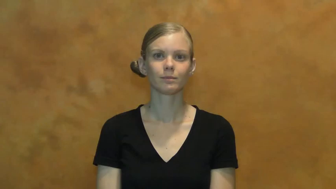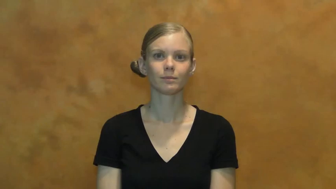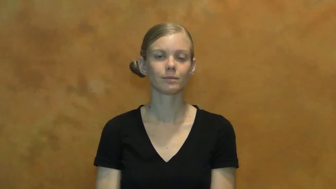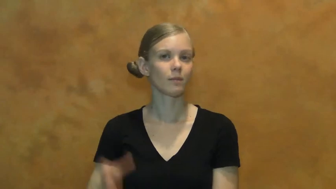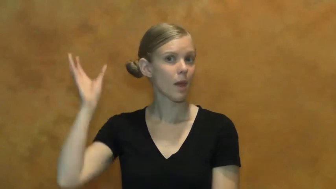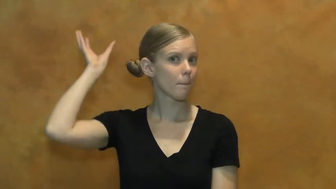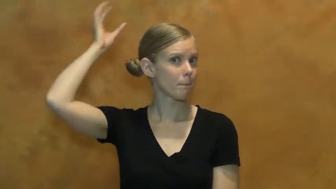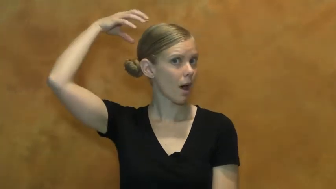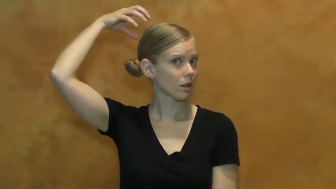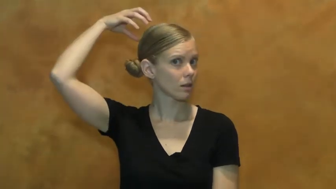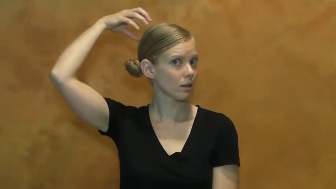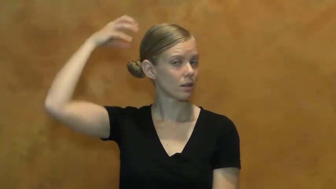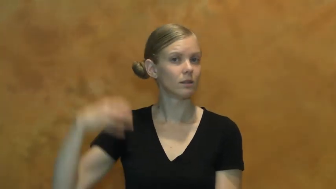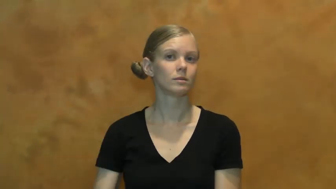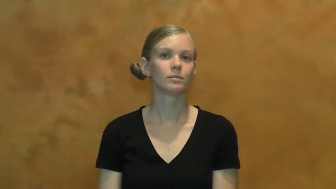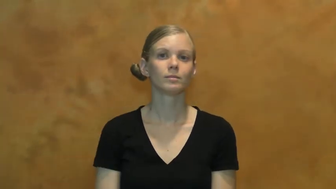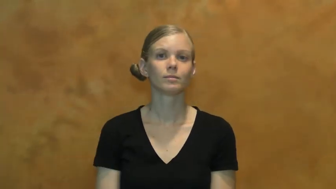bun